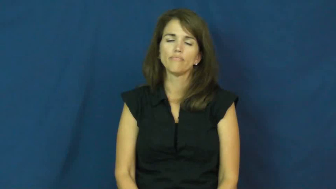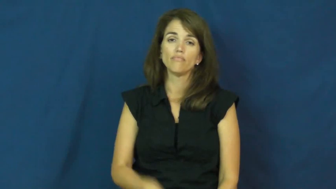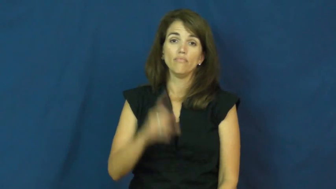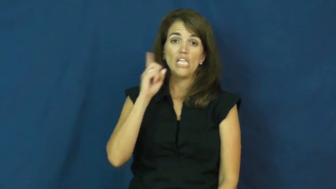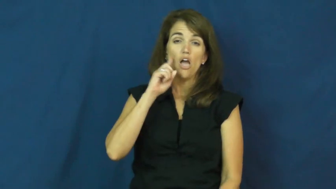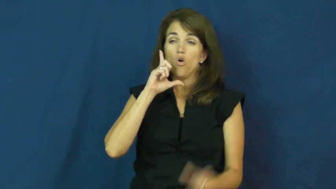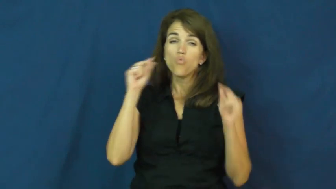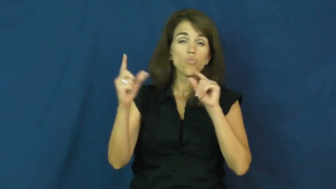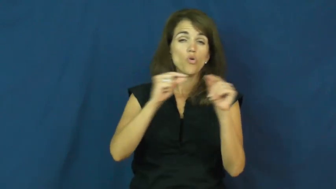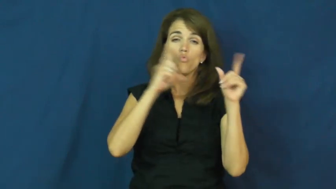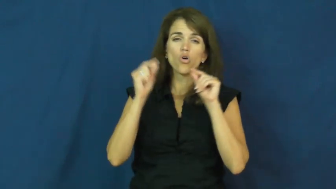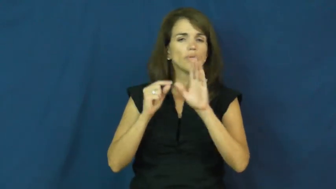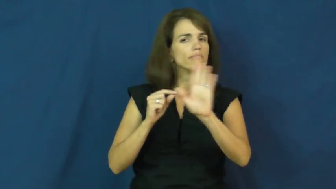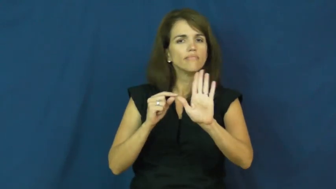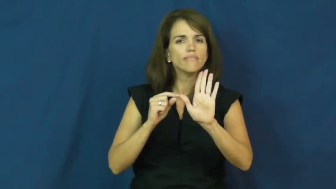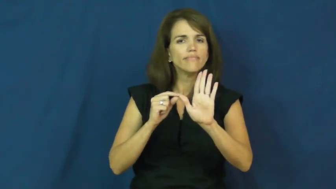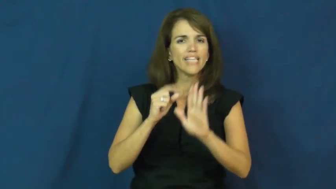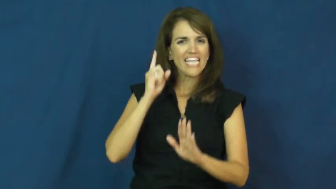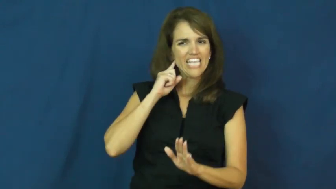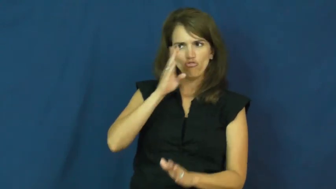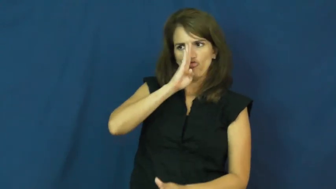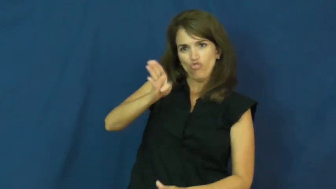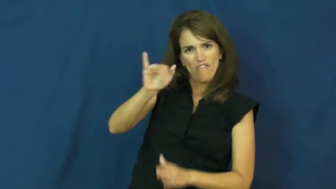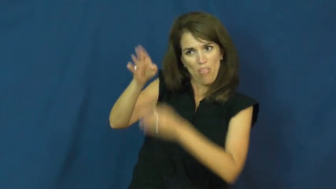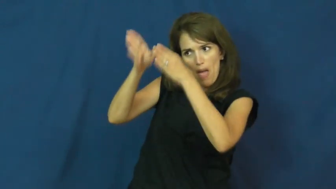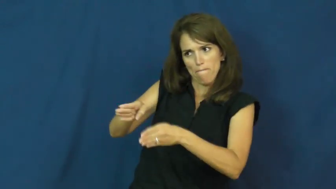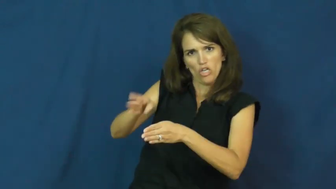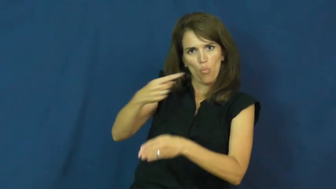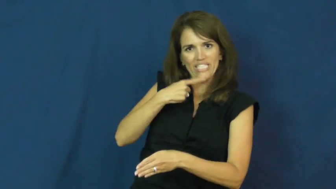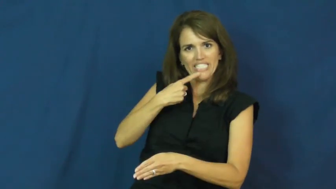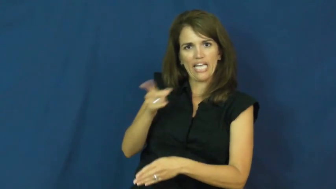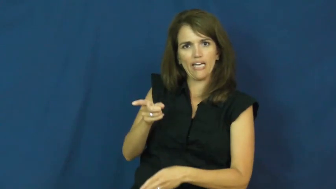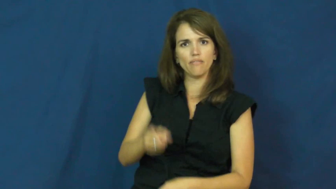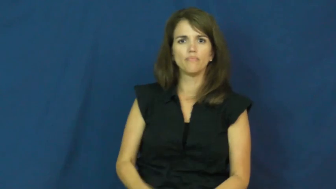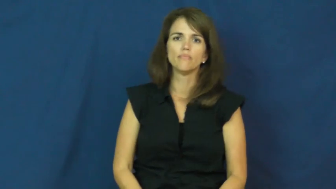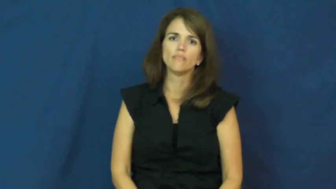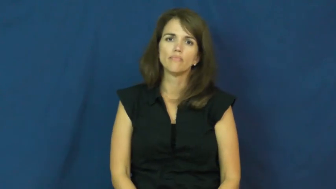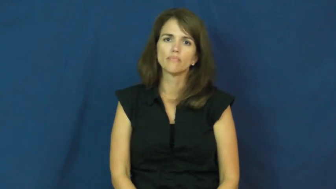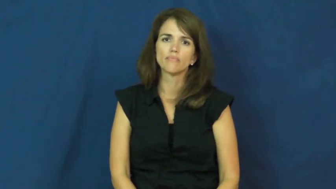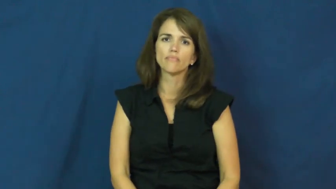straight from the horse's mouth